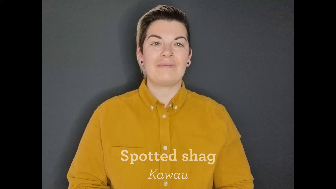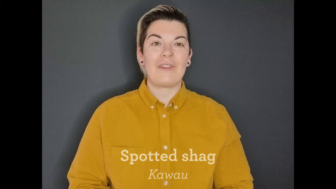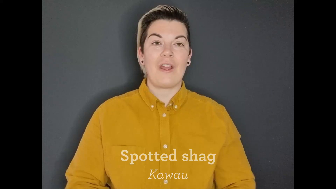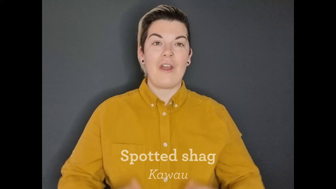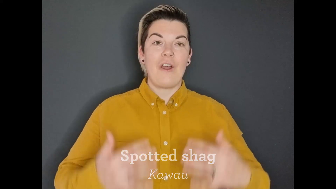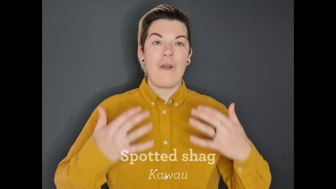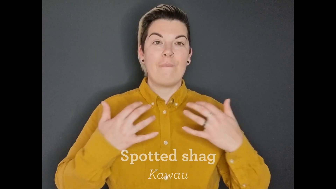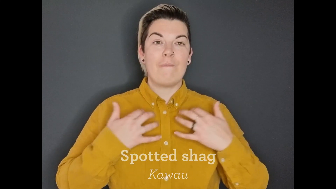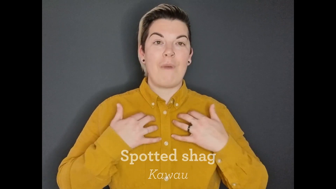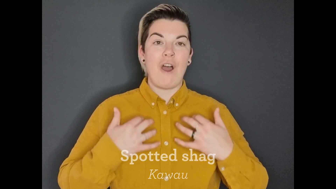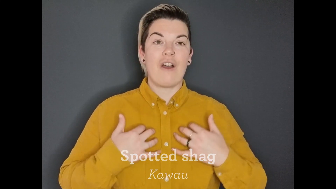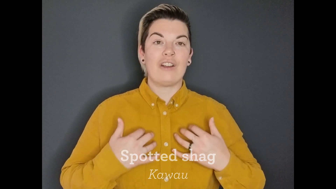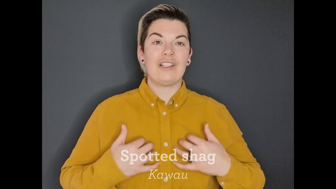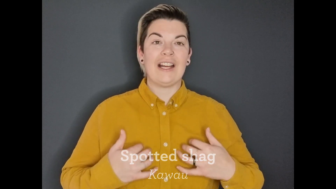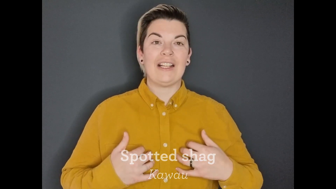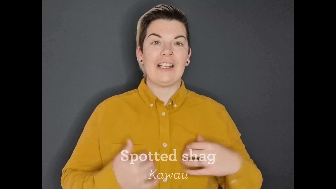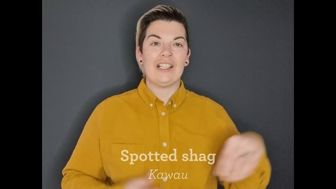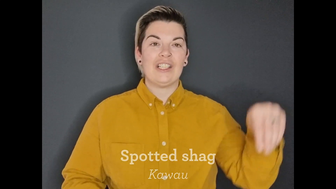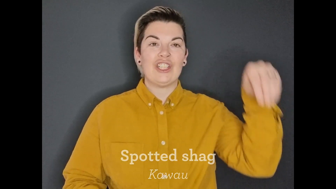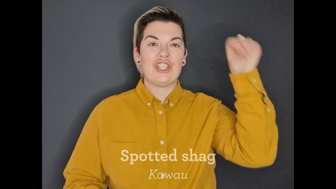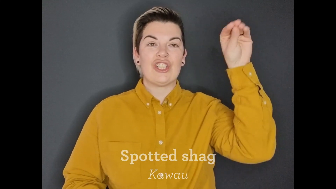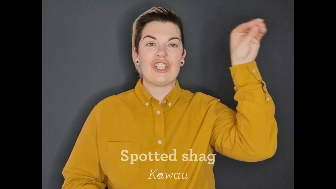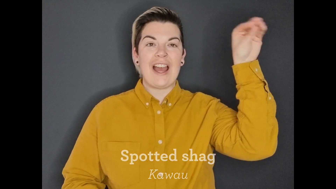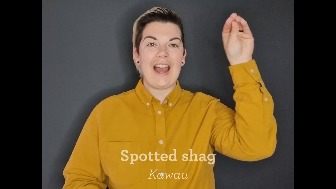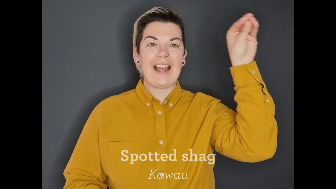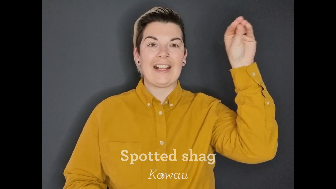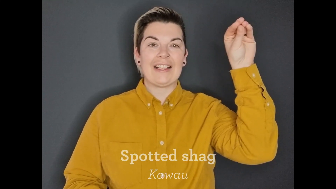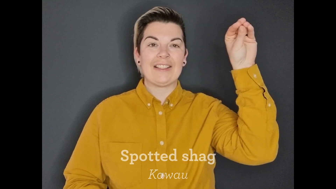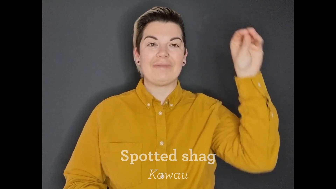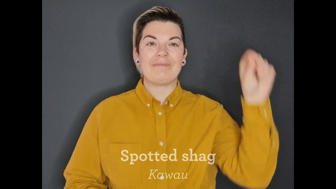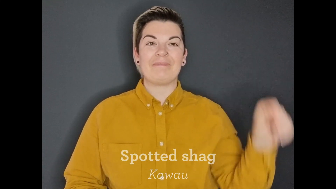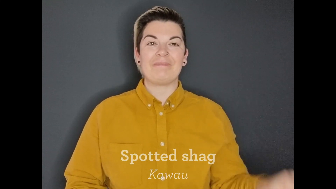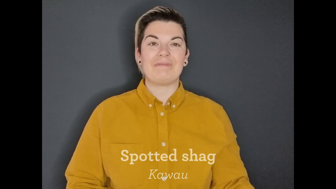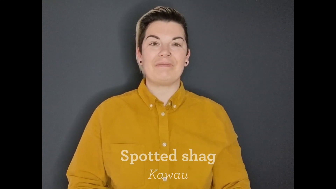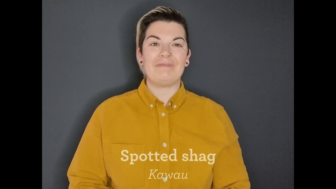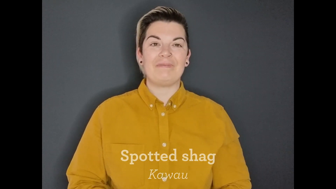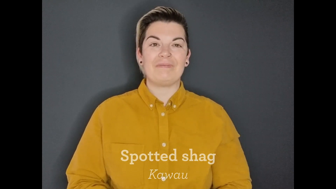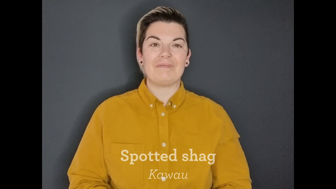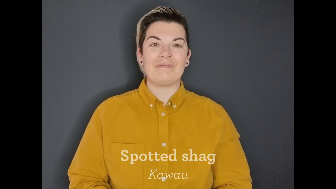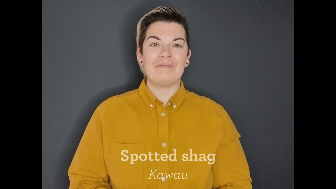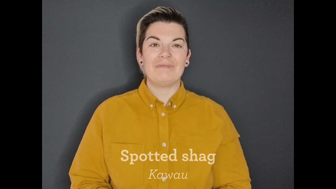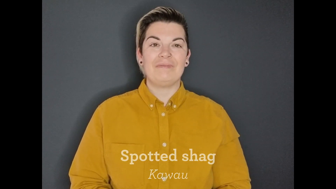spotted shag